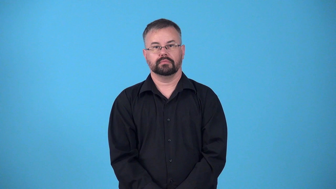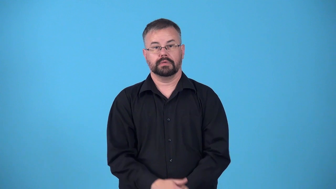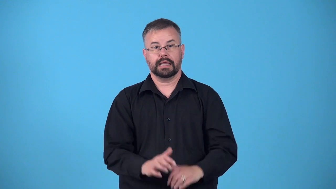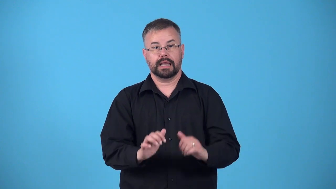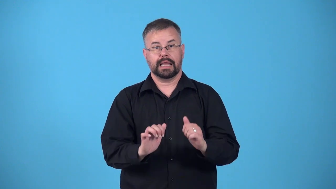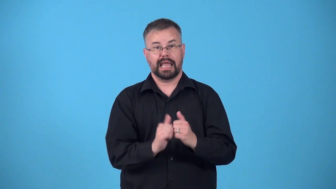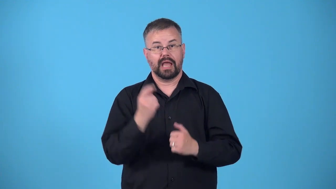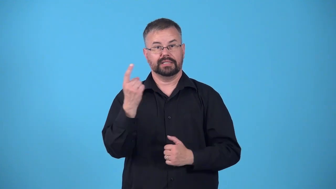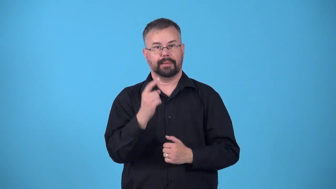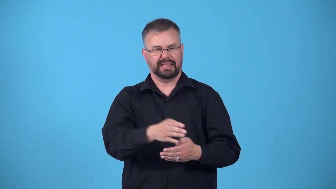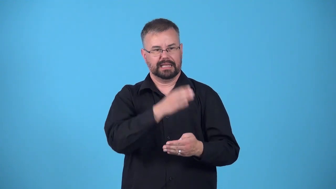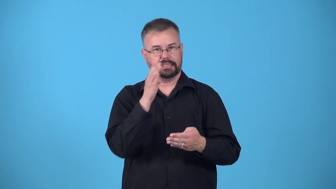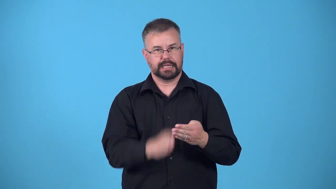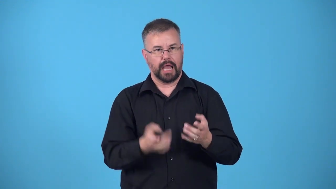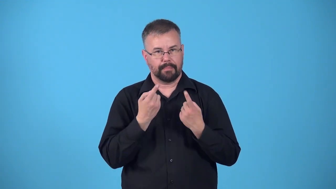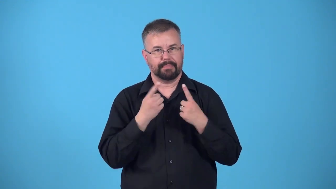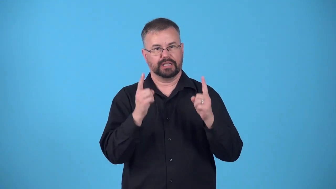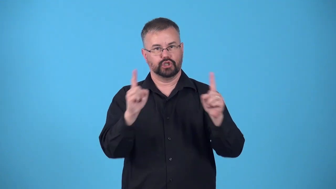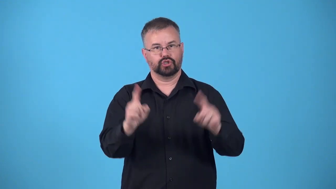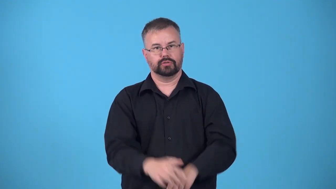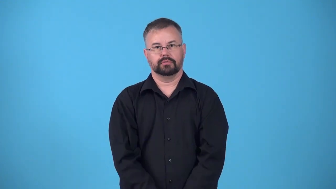through-how accomplished